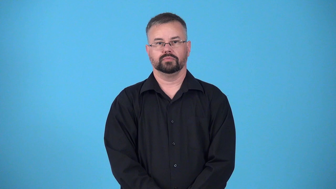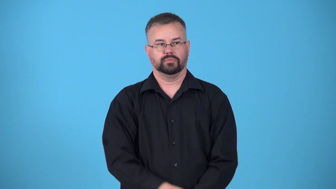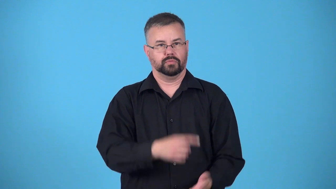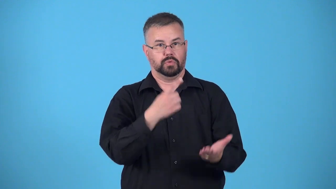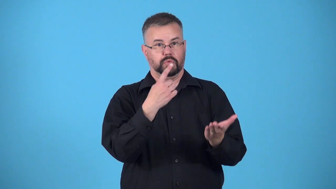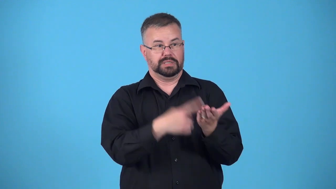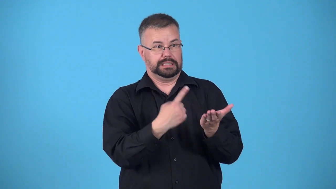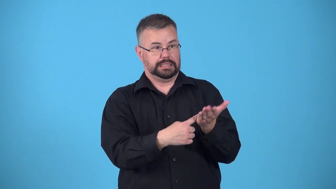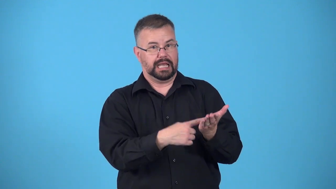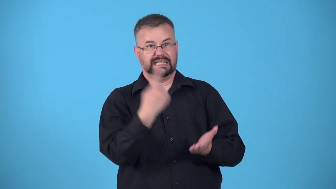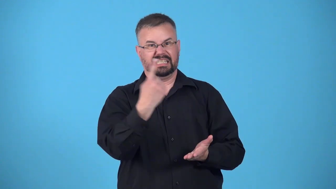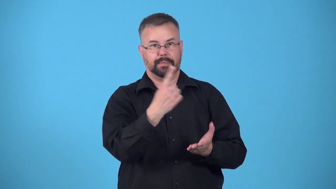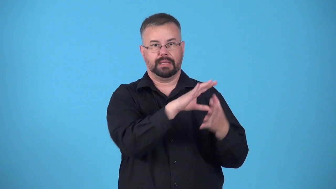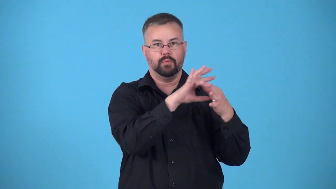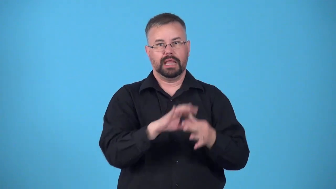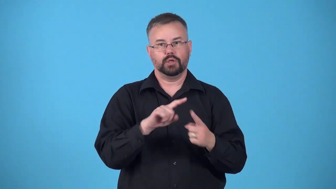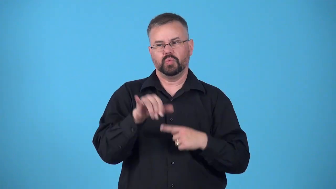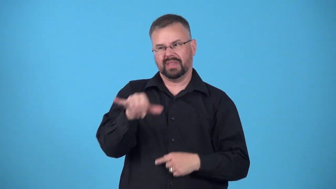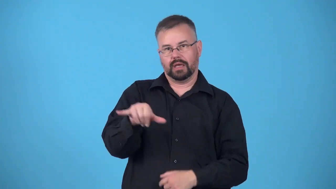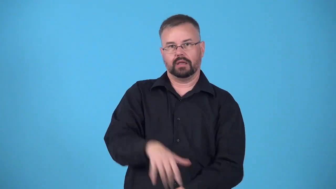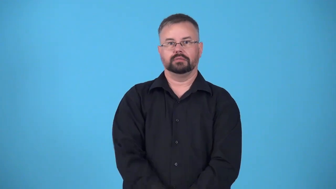situate